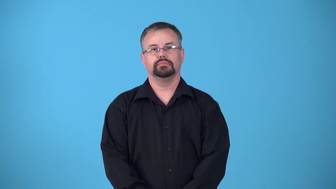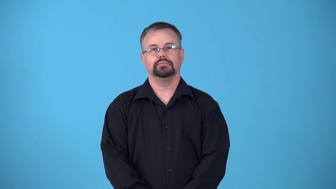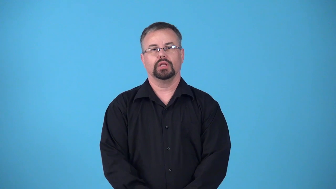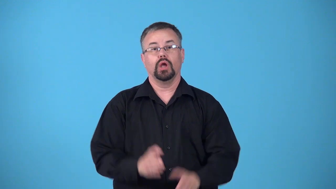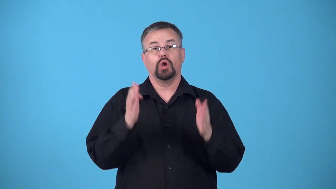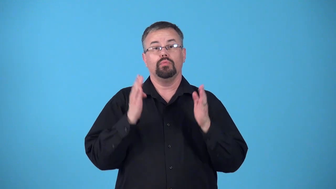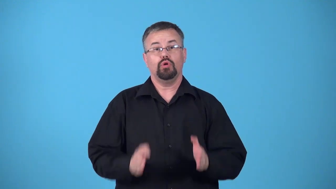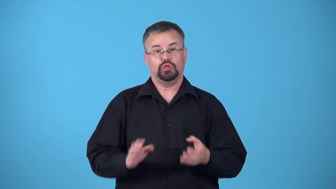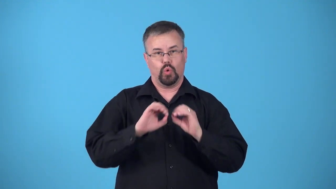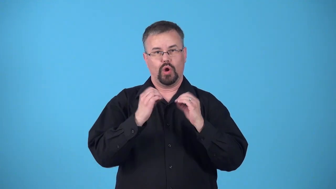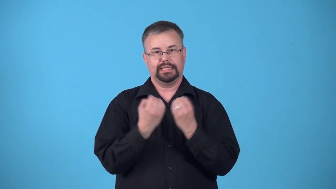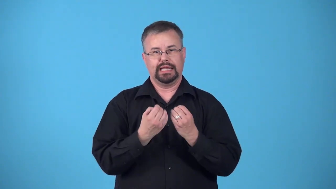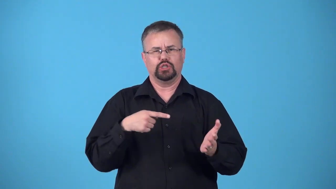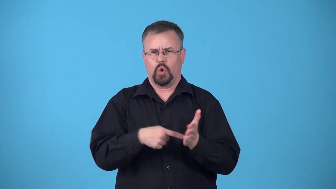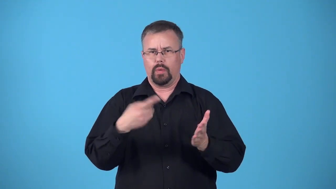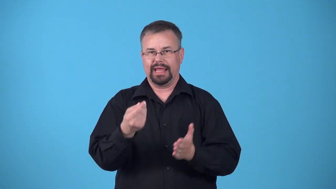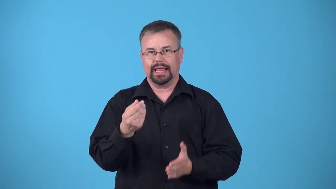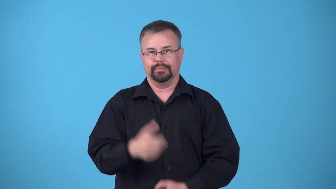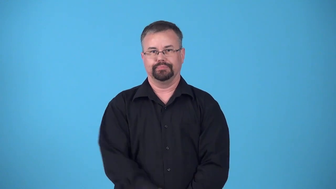in the red